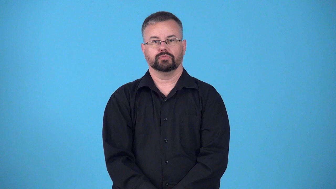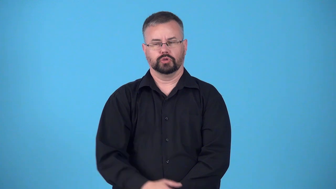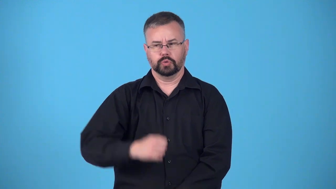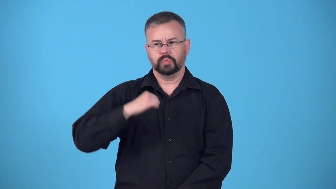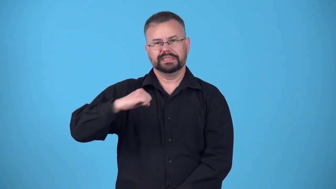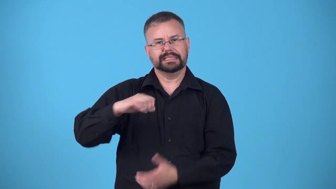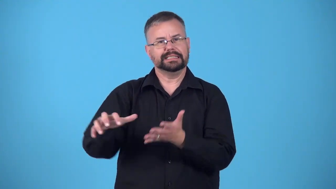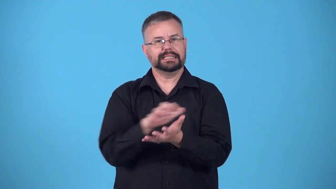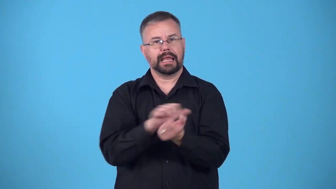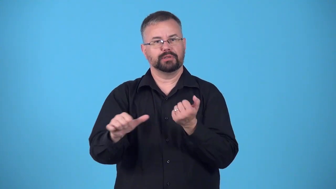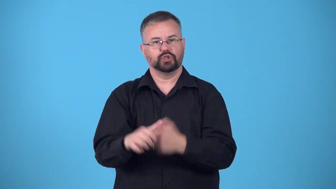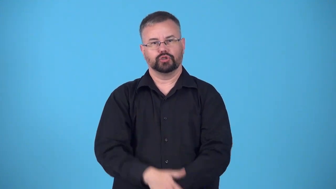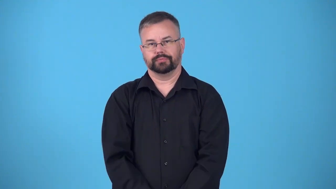stand up, stand up to